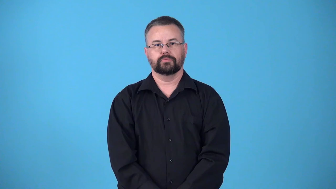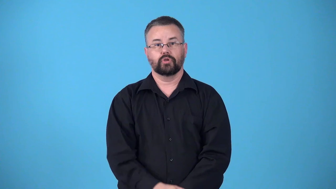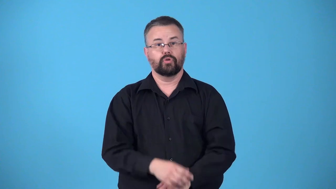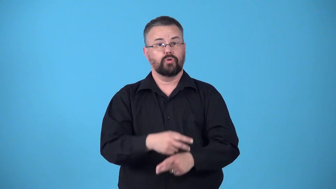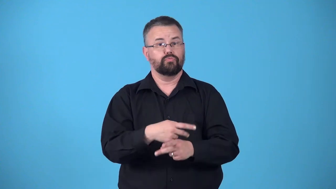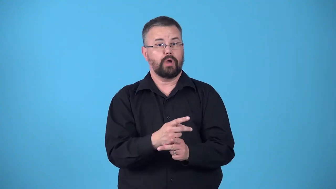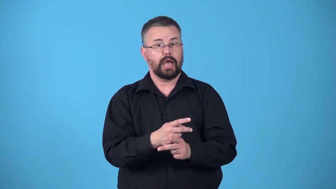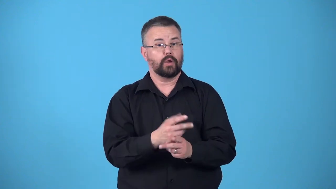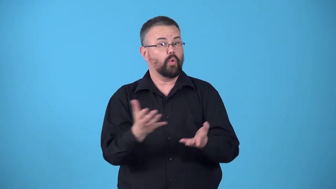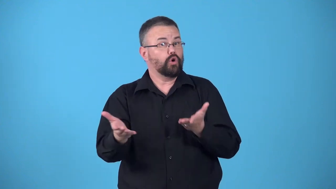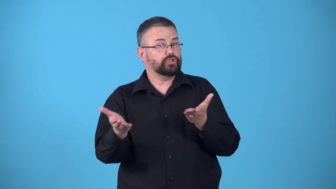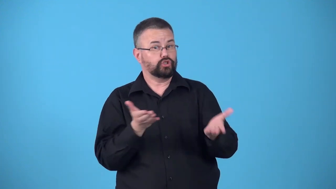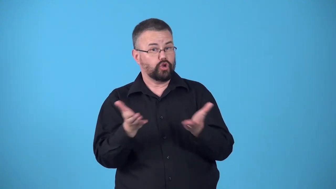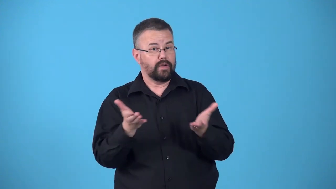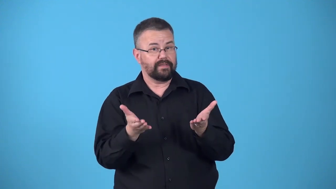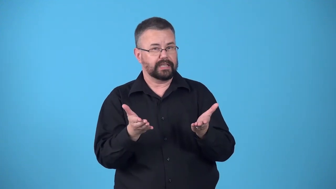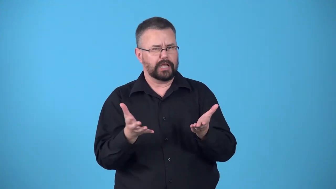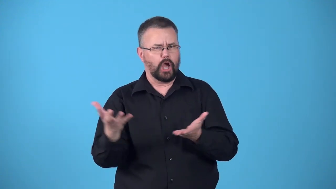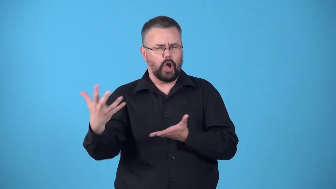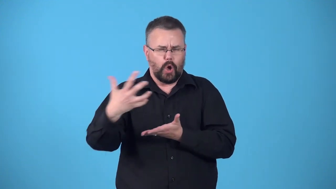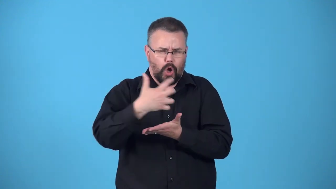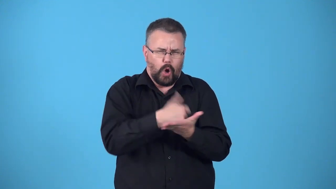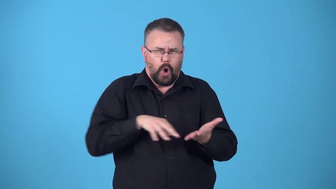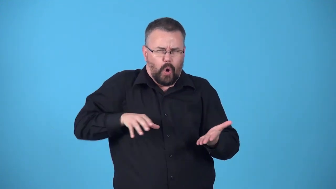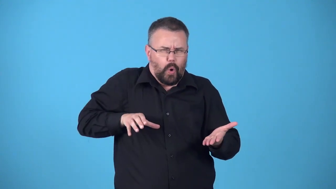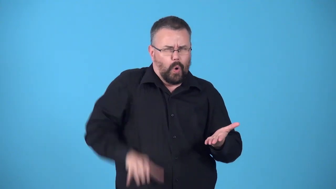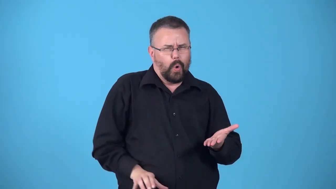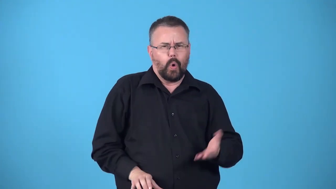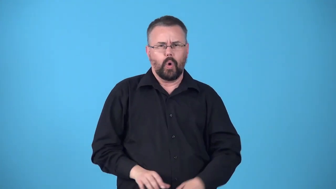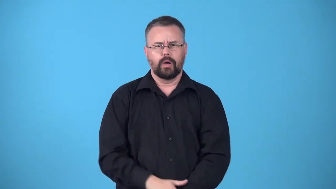cash cow